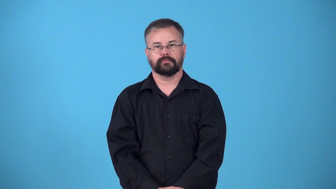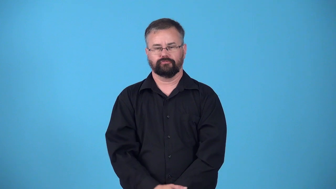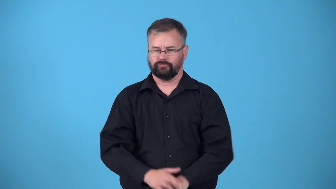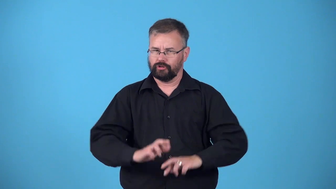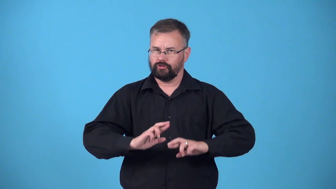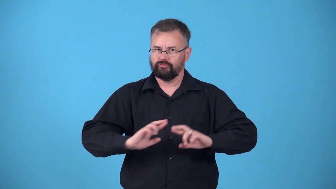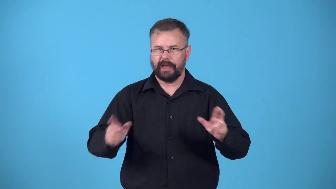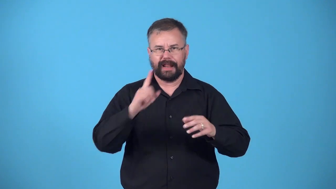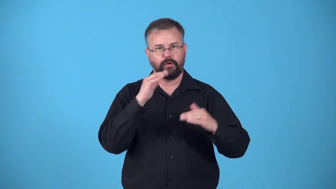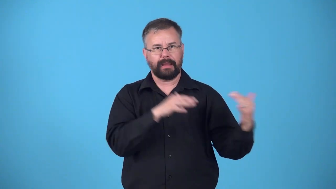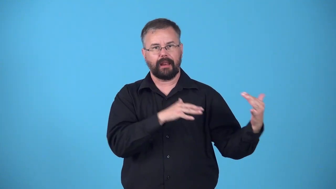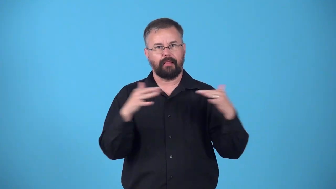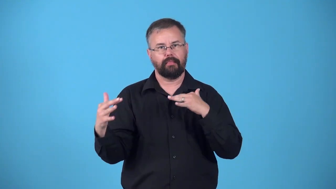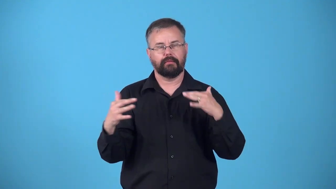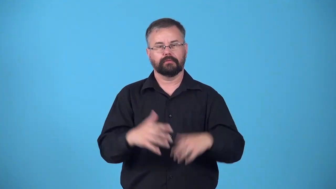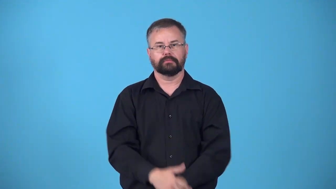embattled